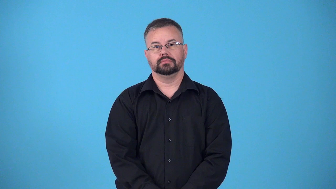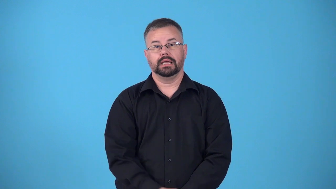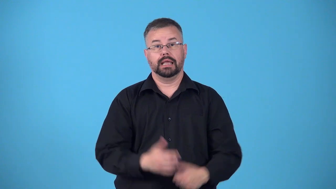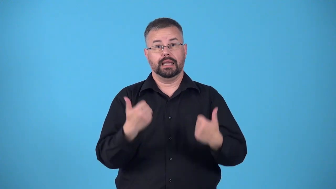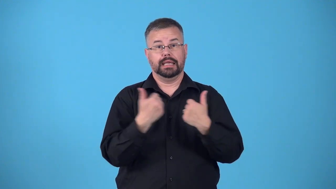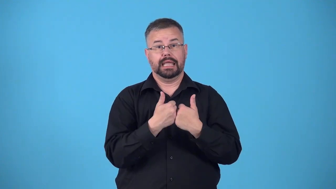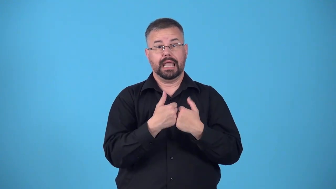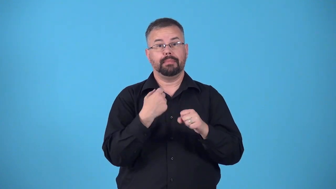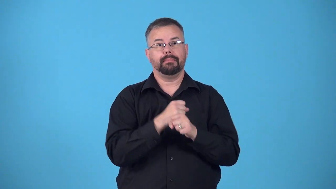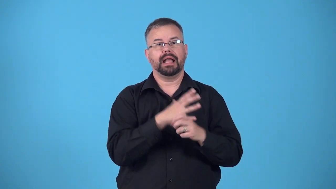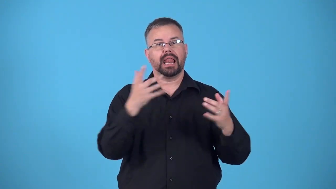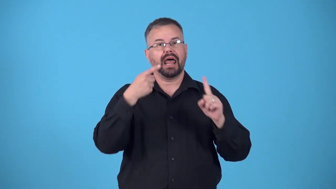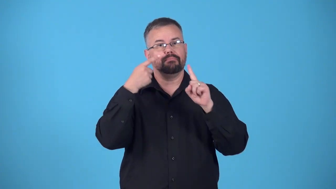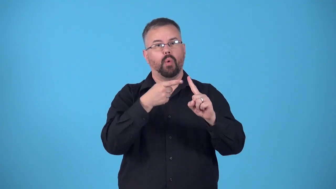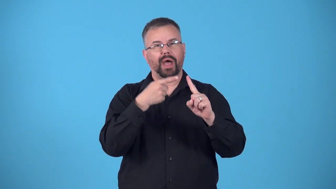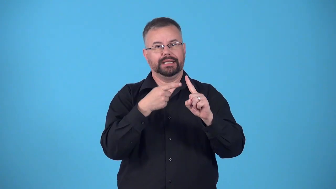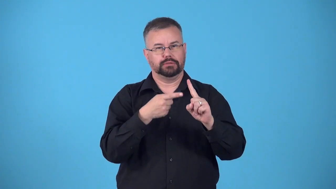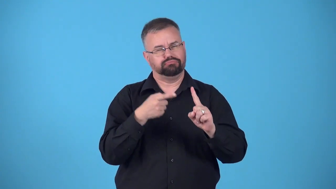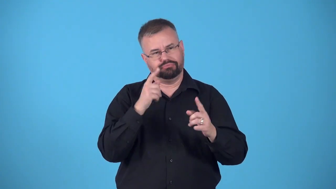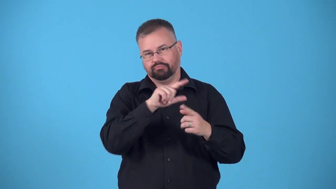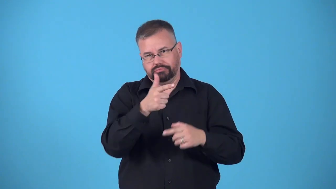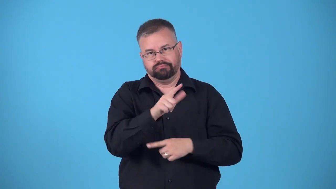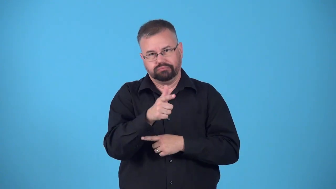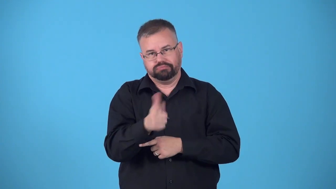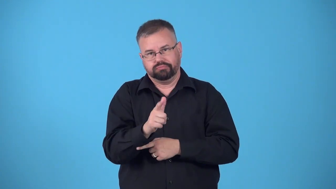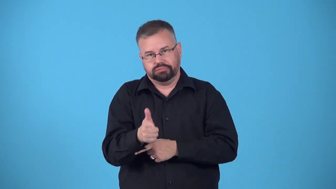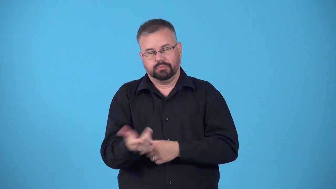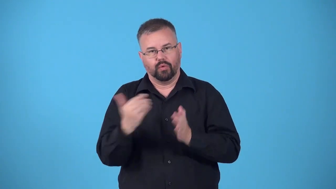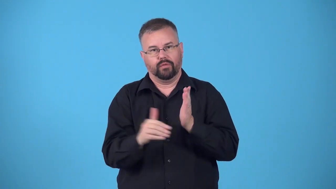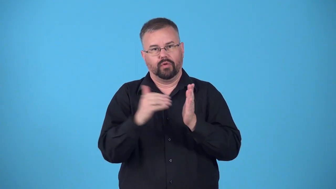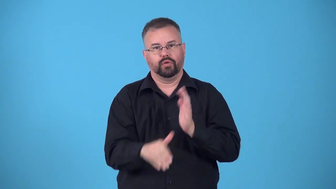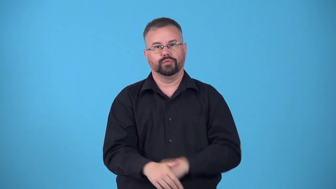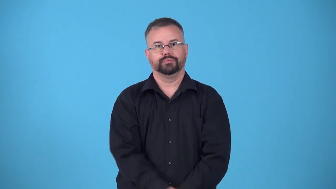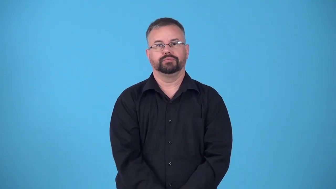reel off points